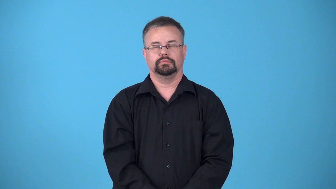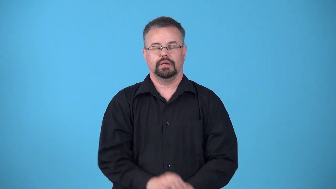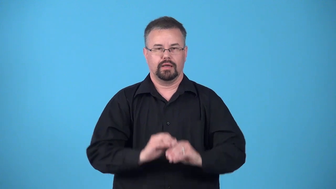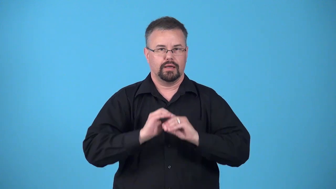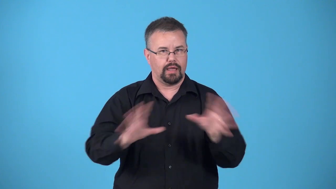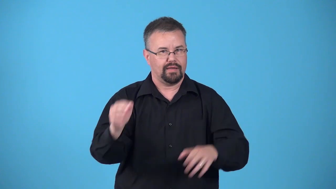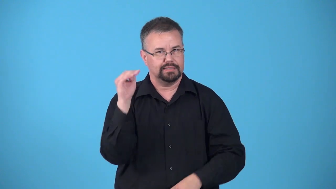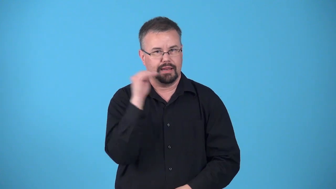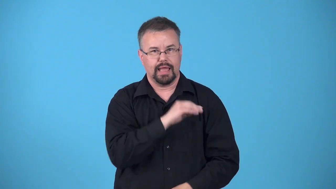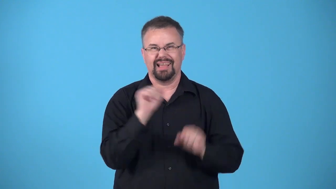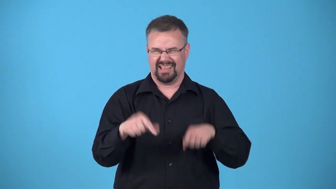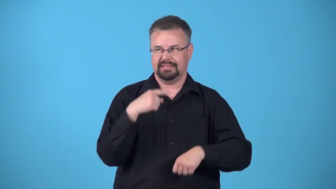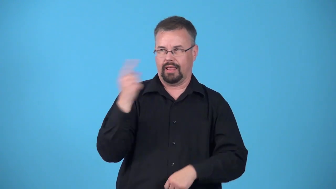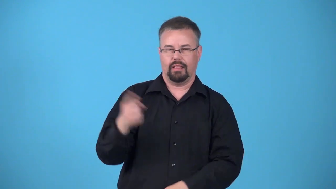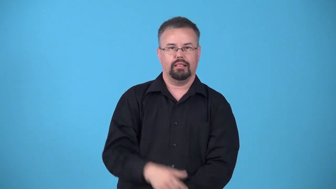lie like a rug